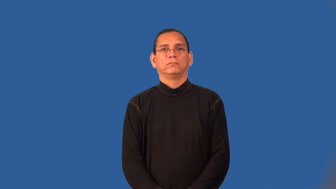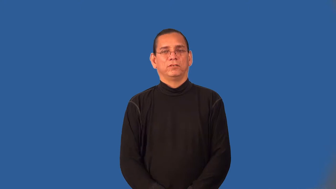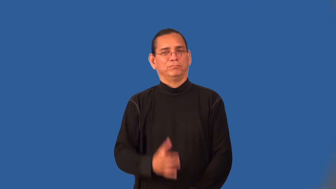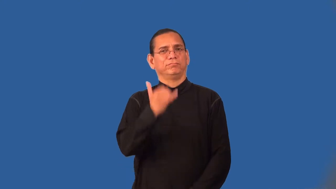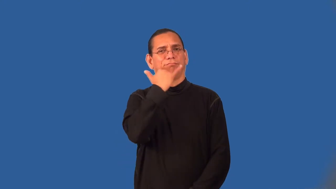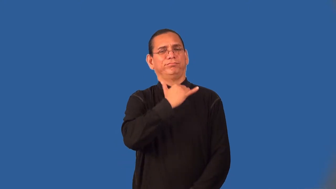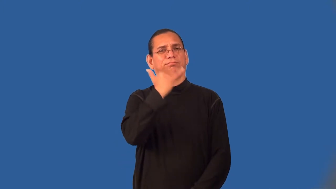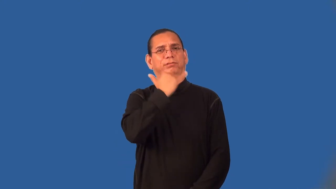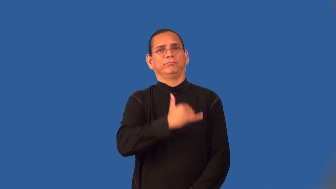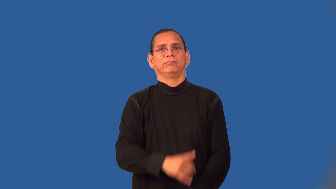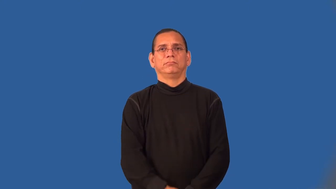wrongful